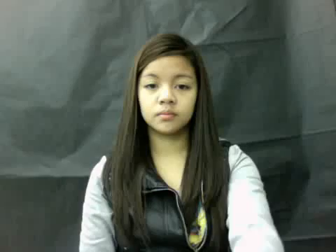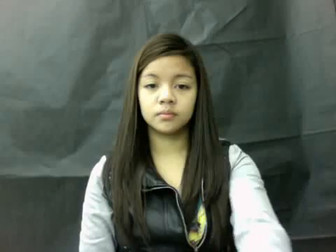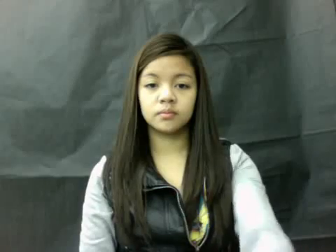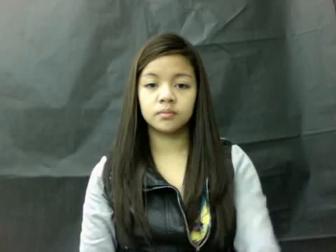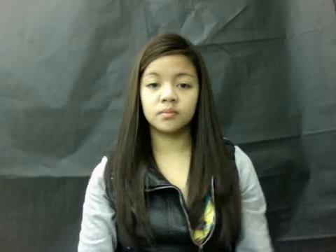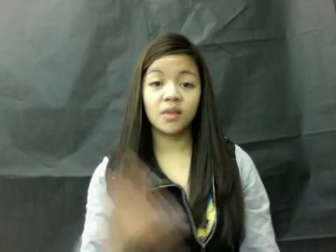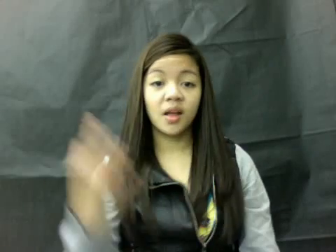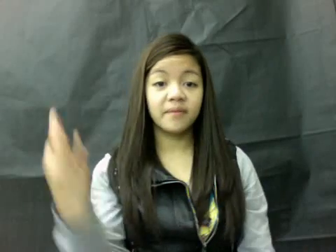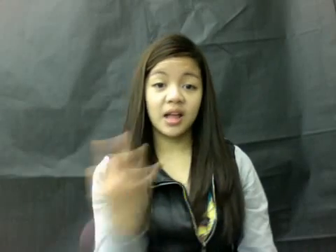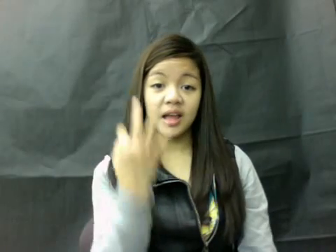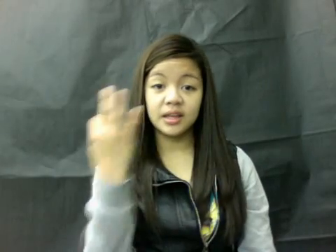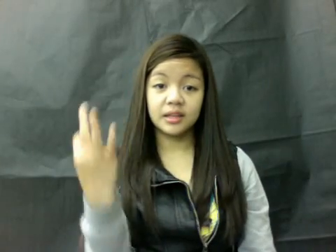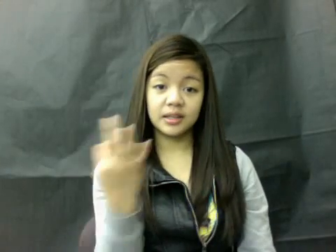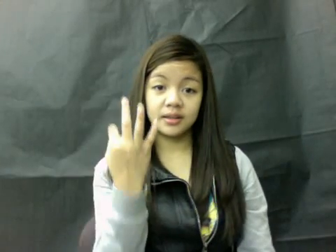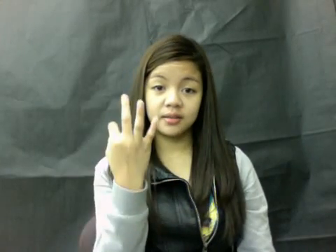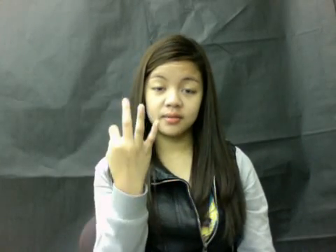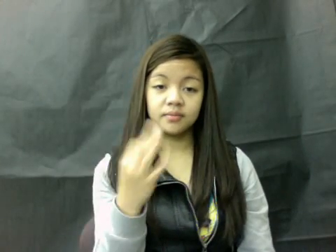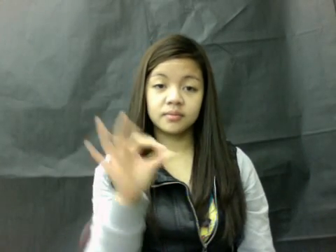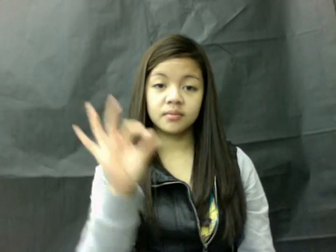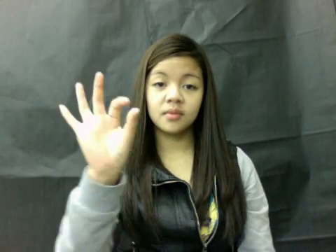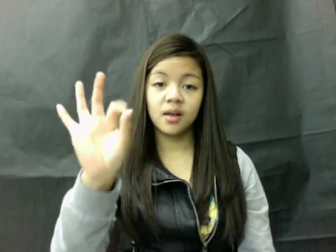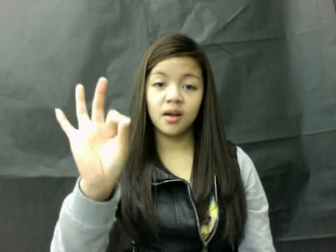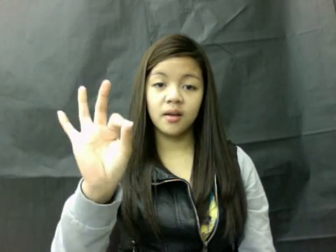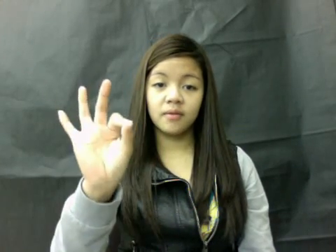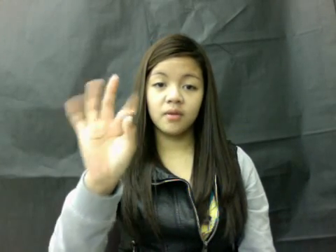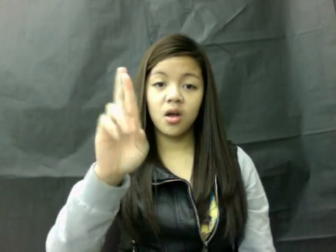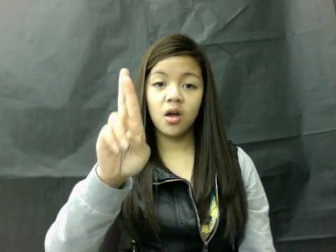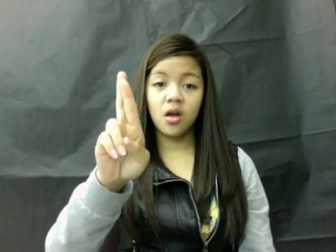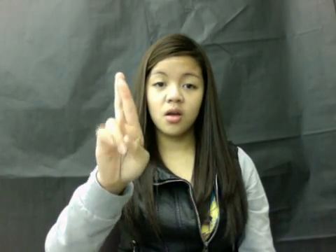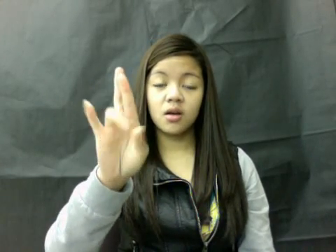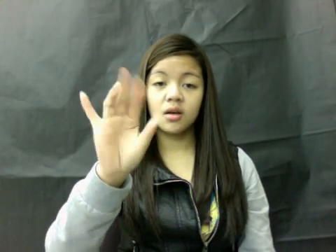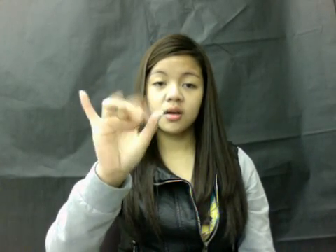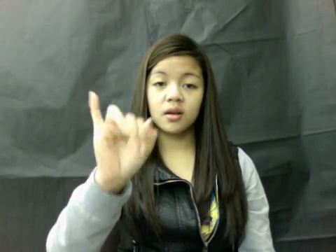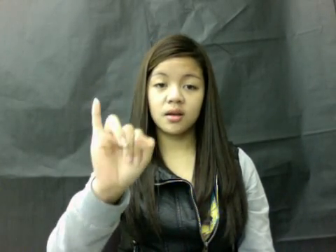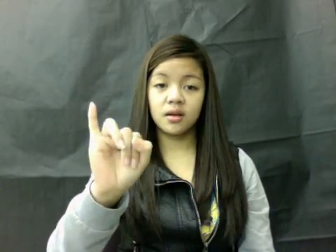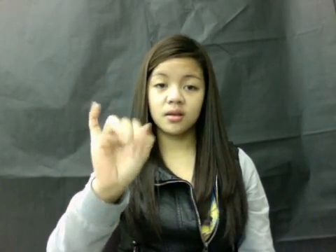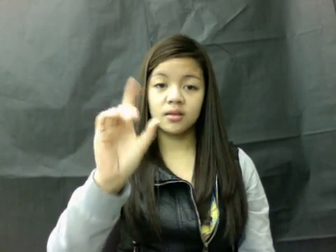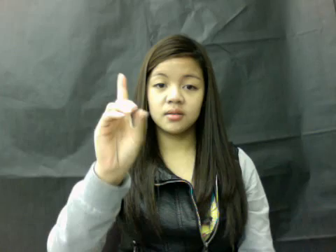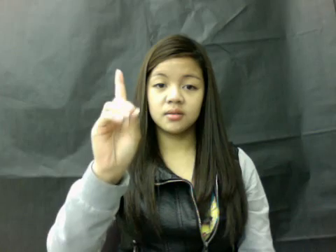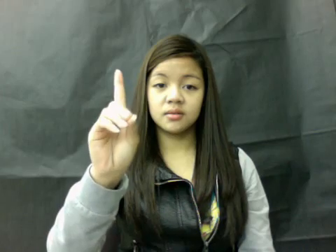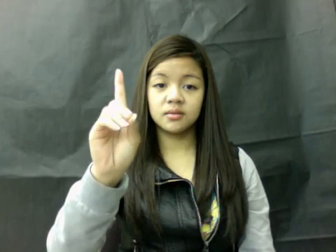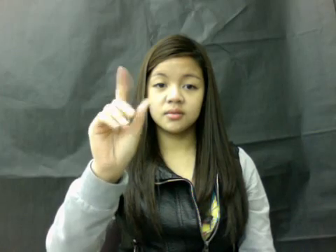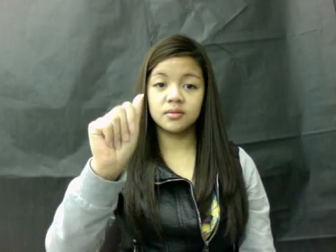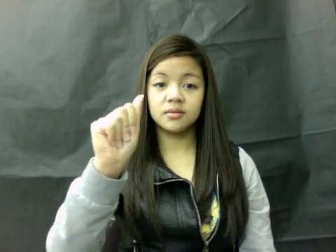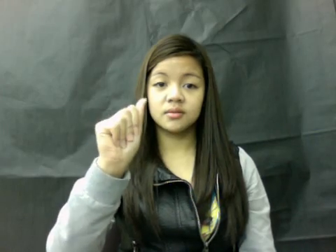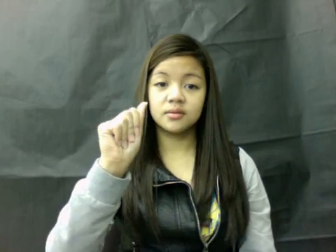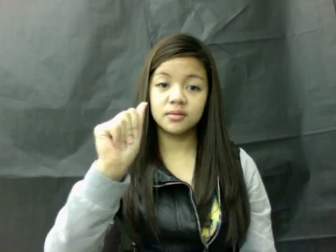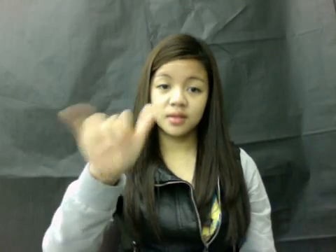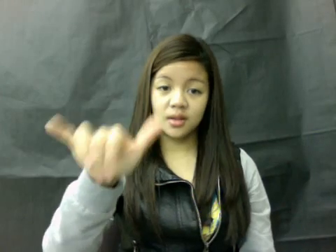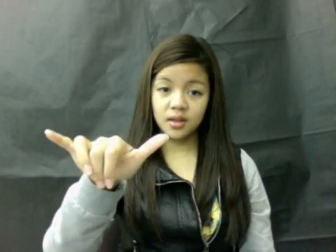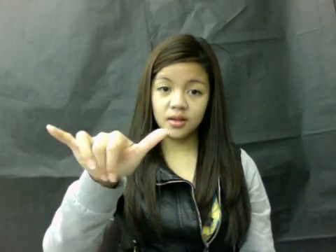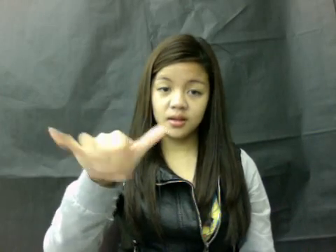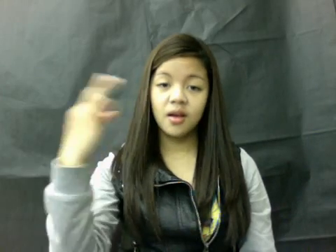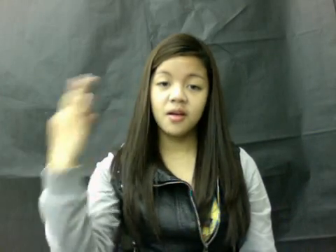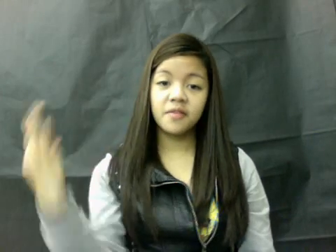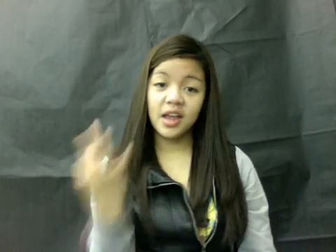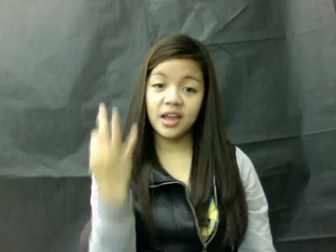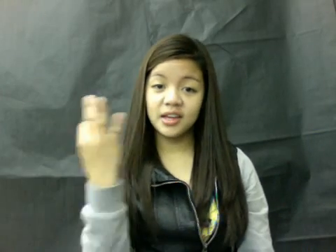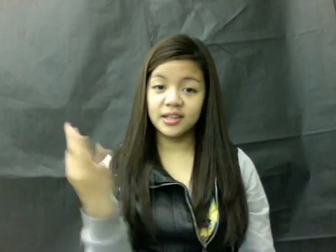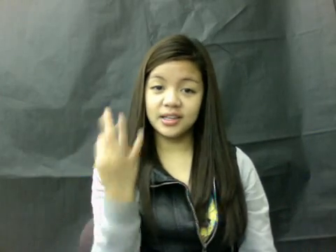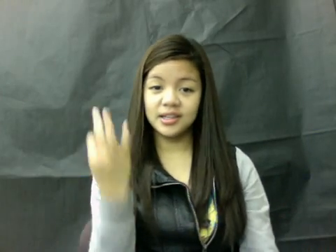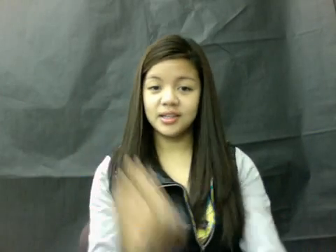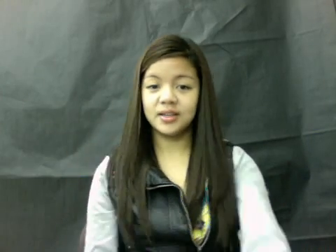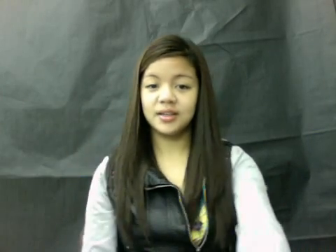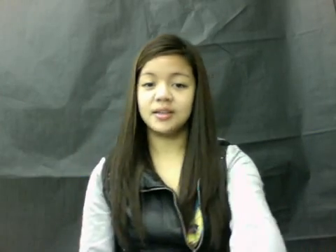Friday